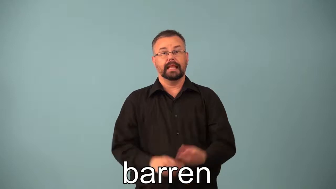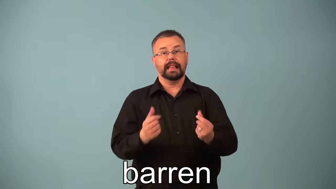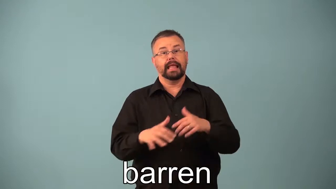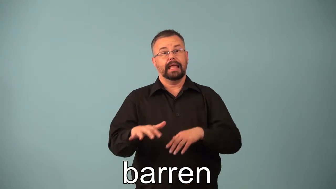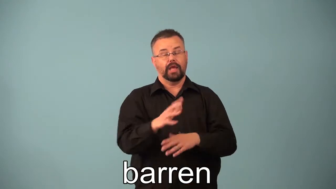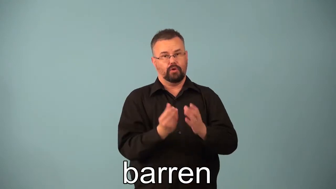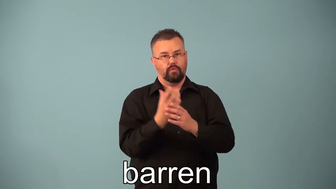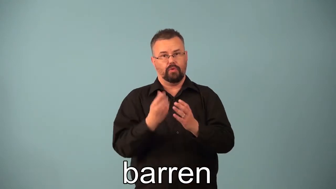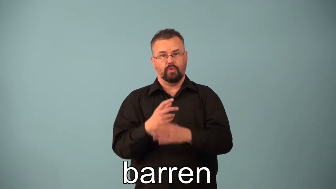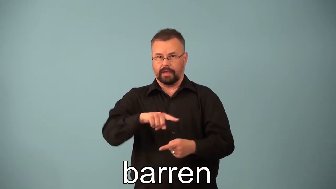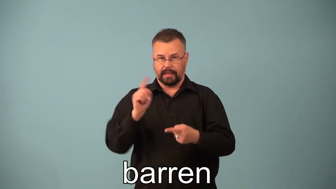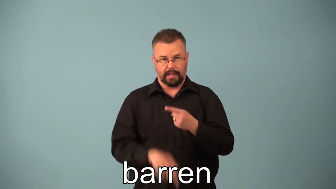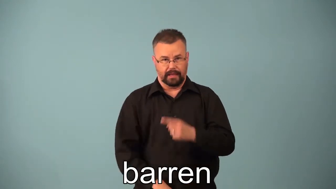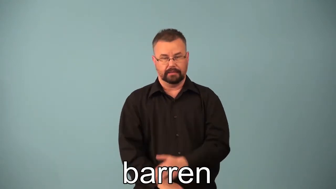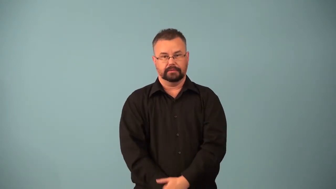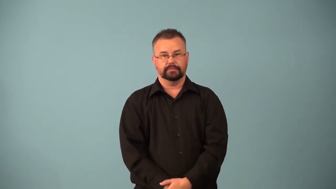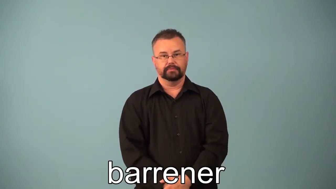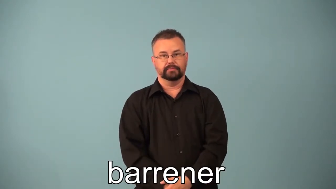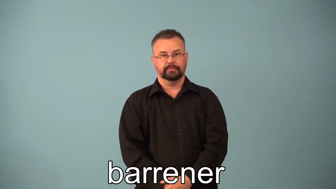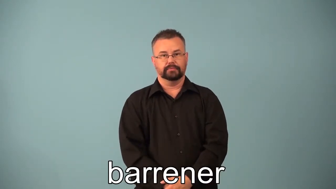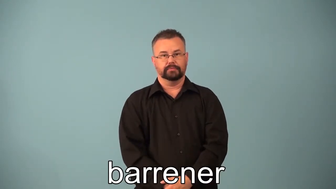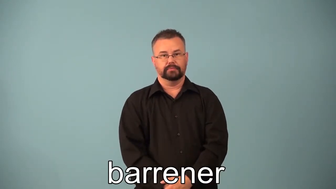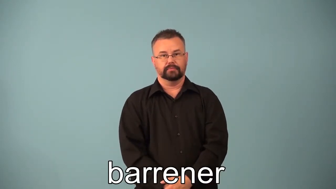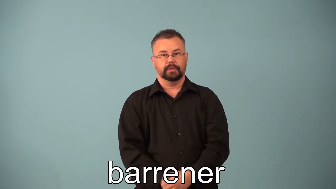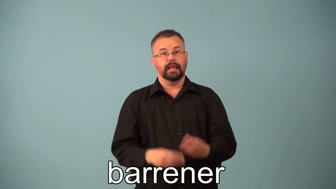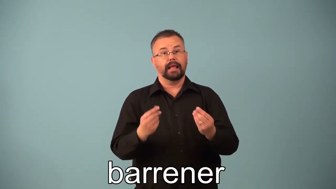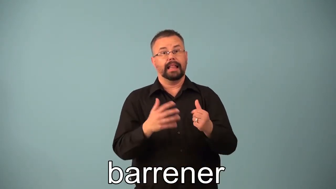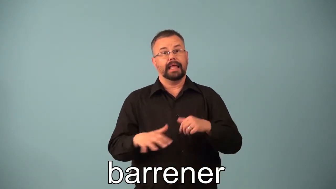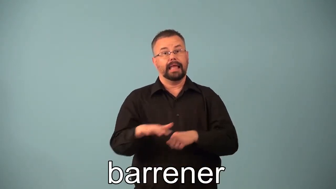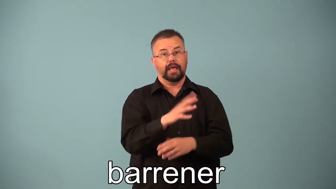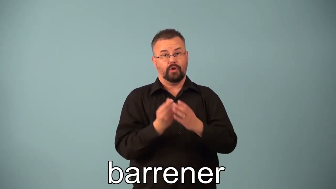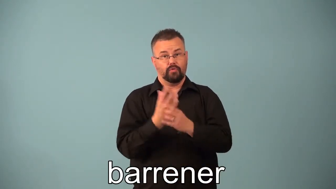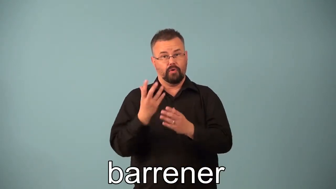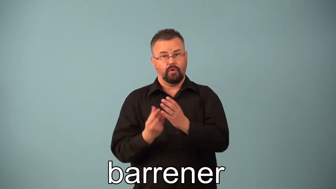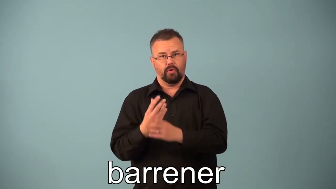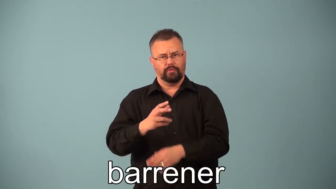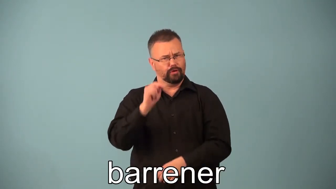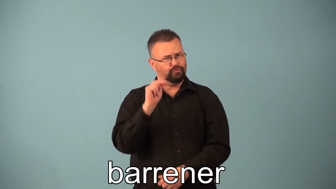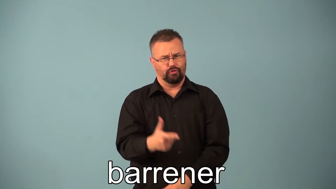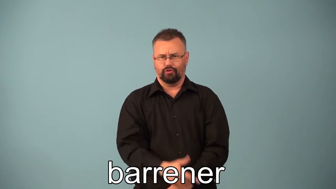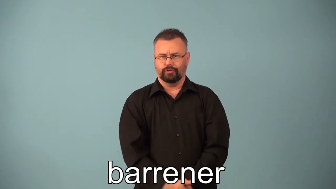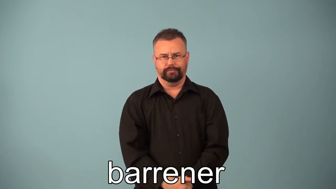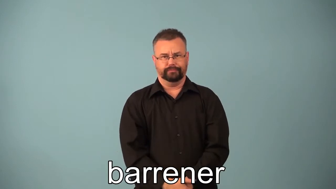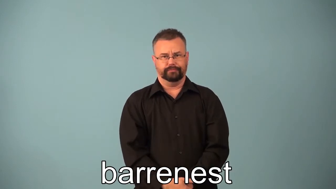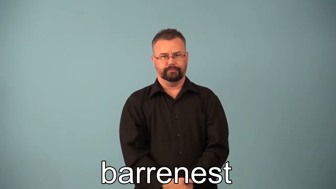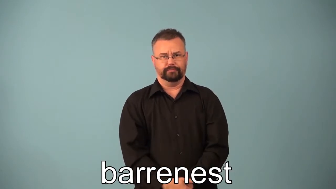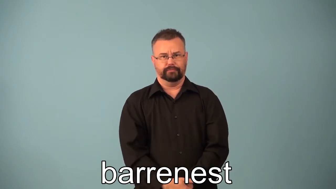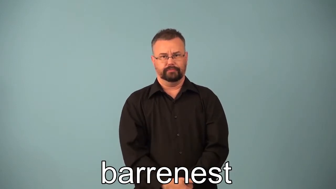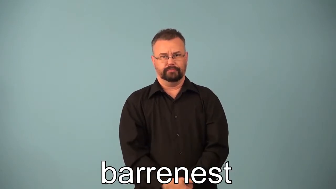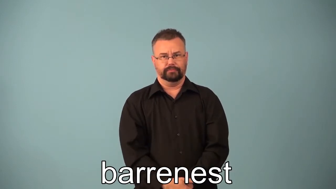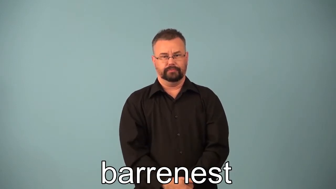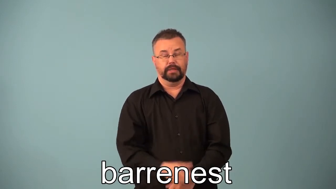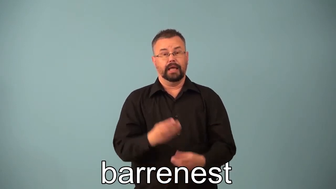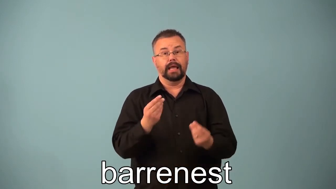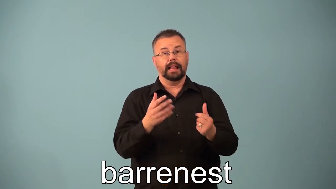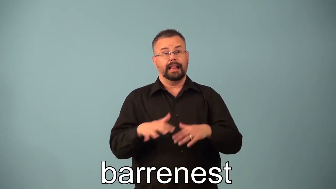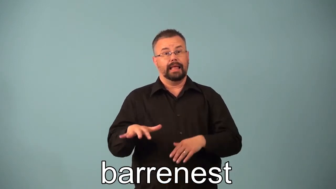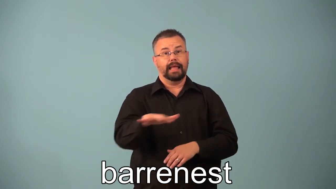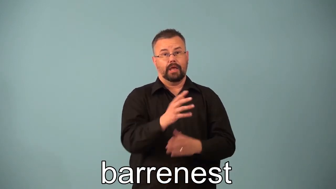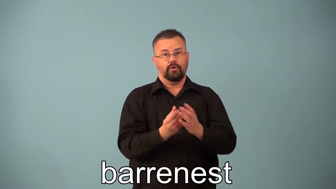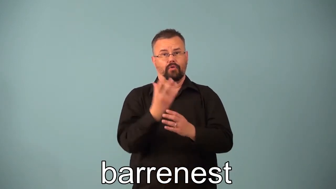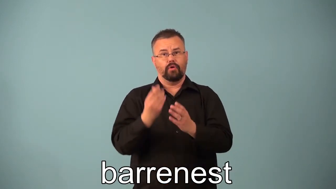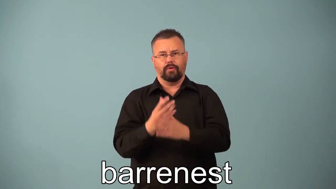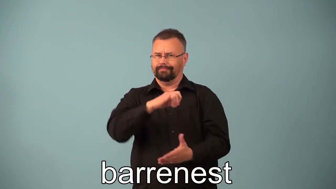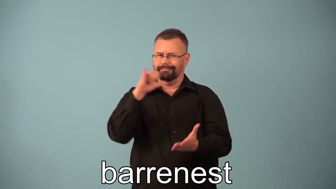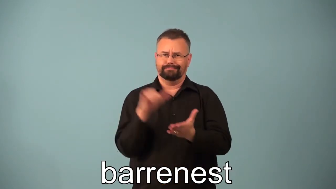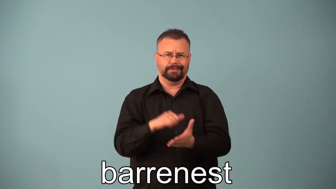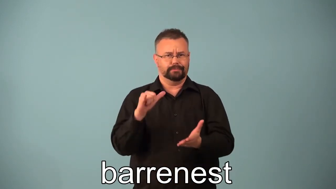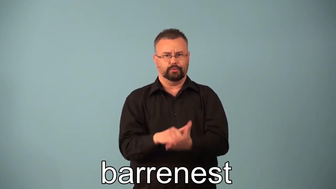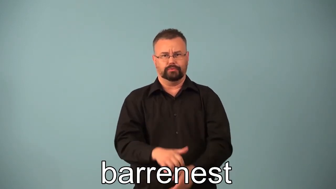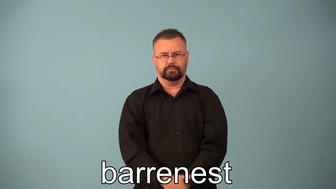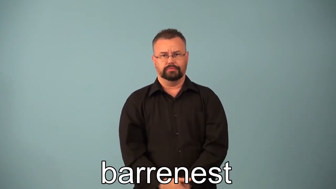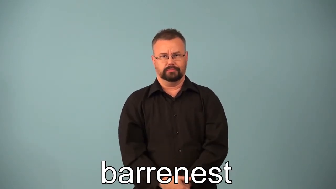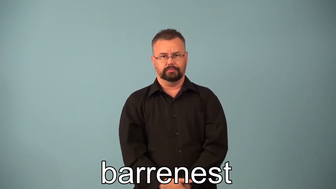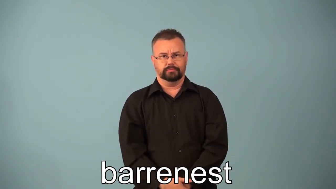barrener,barrenest